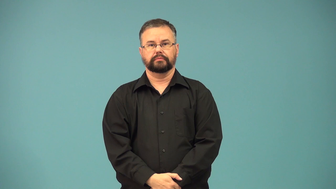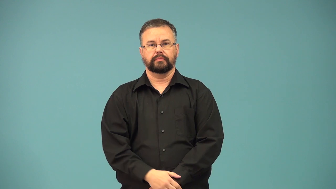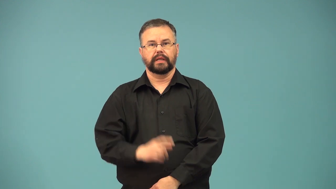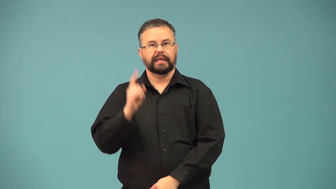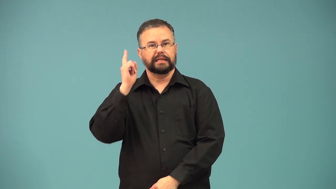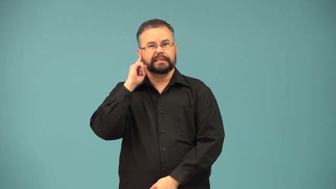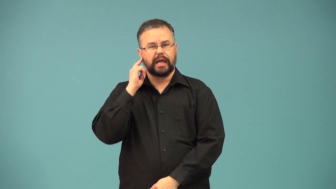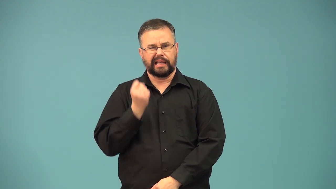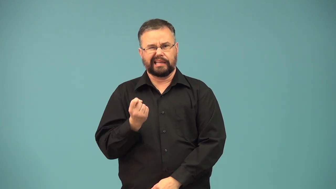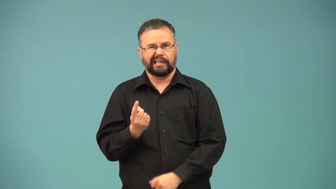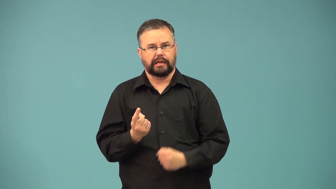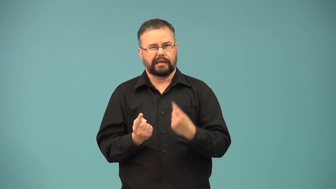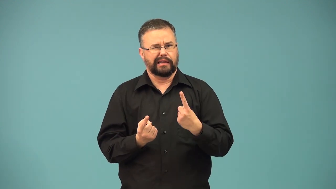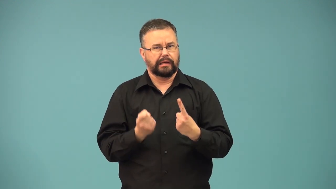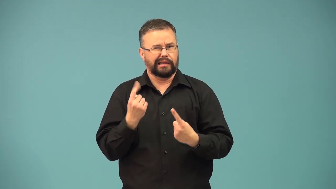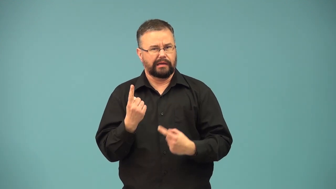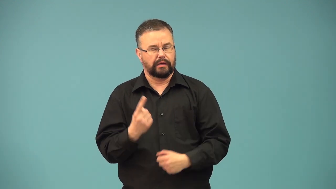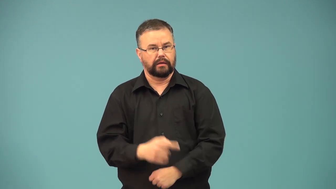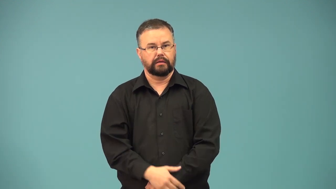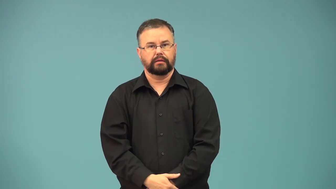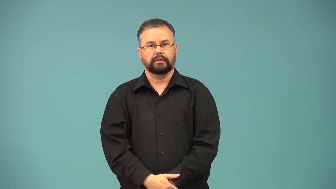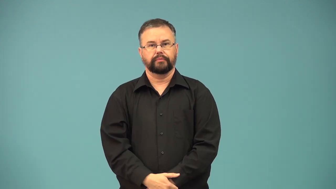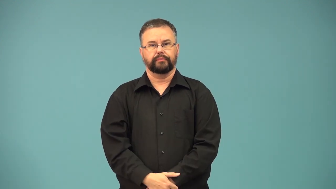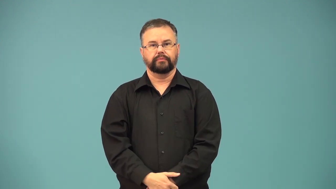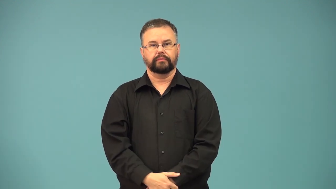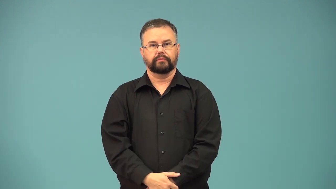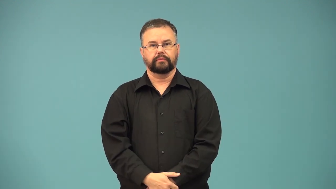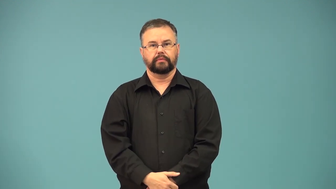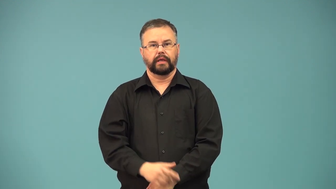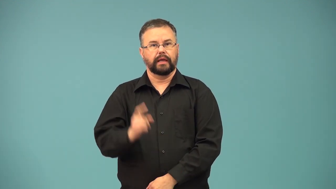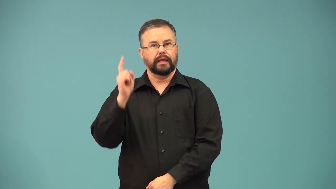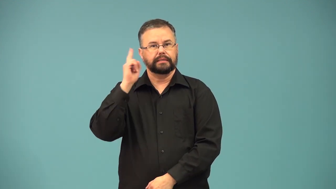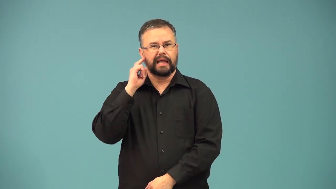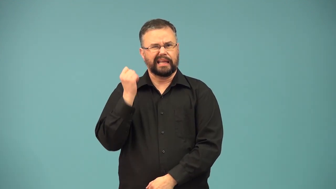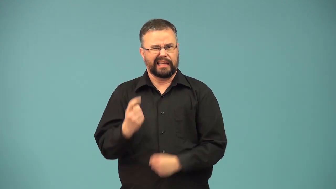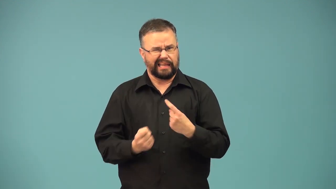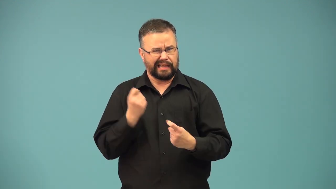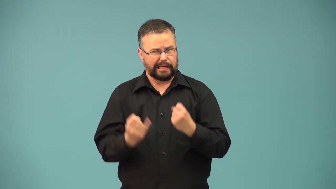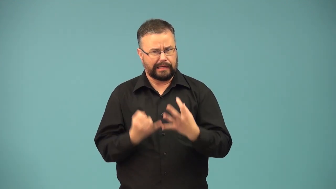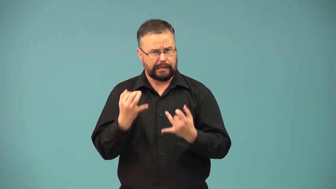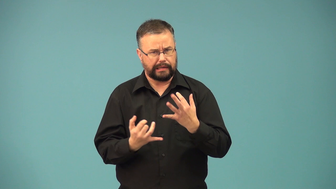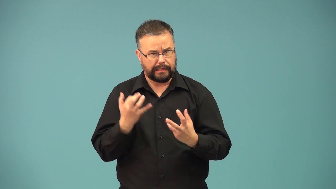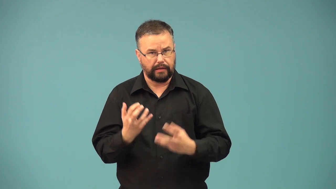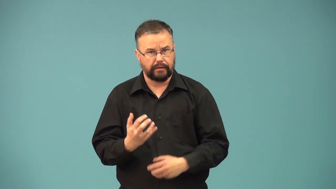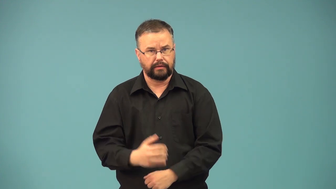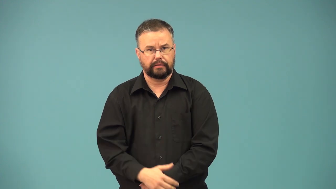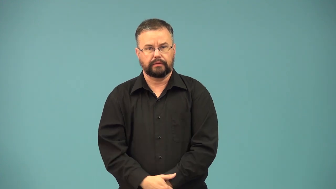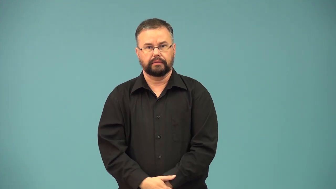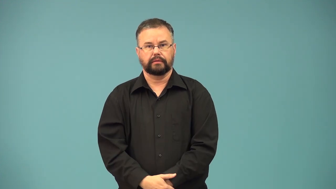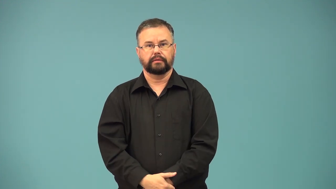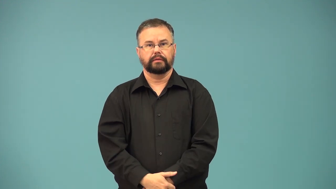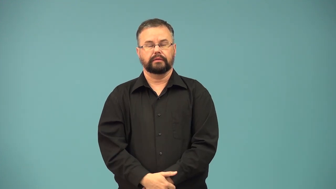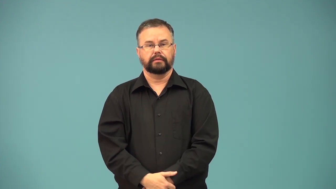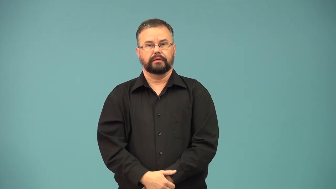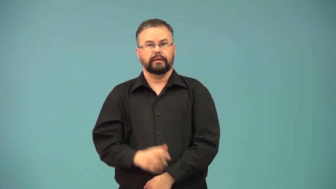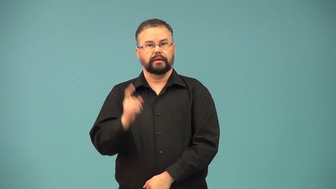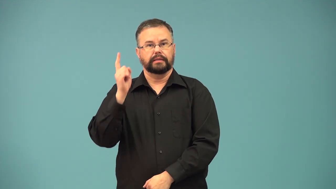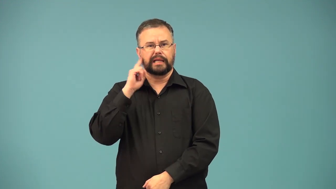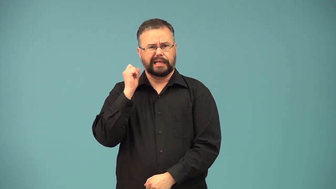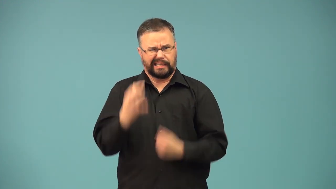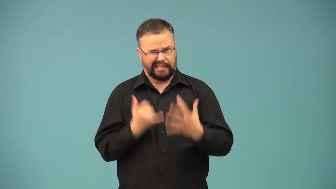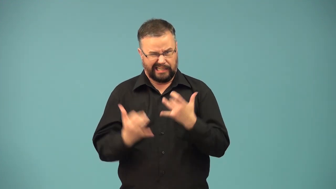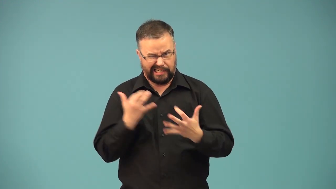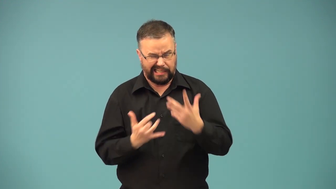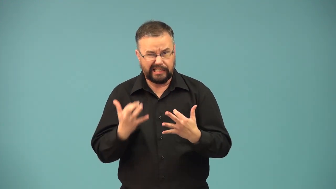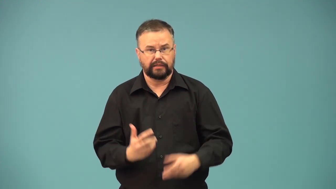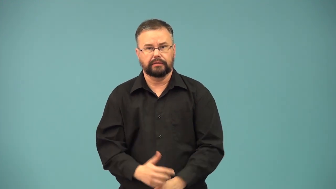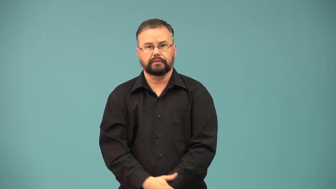crackly,cracklier,crackliest